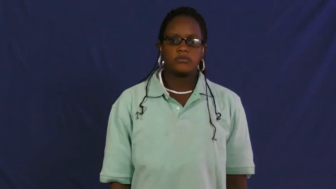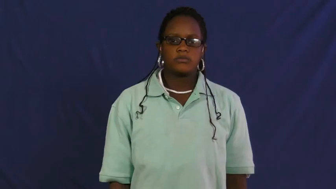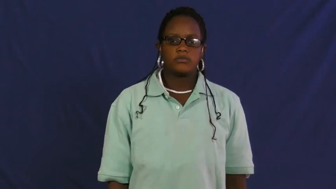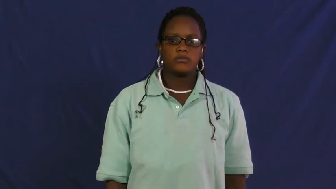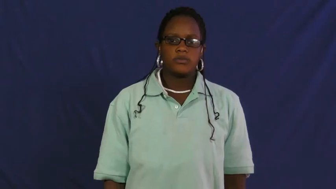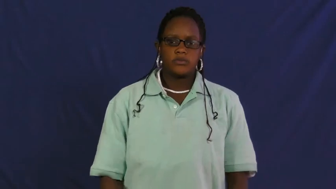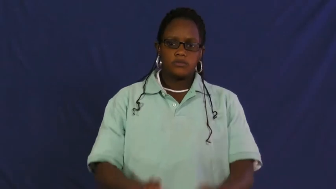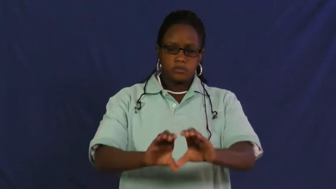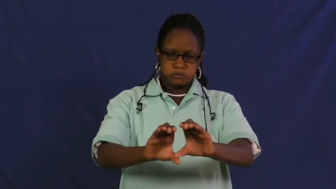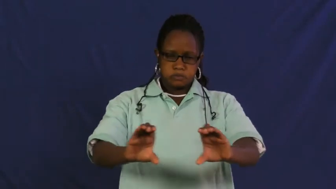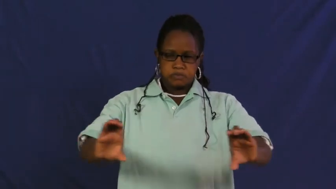blade-bulldozer